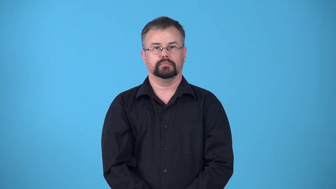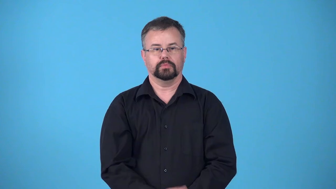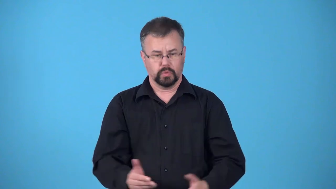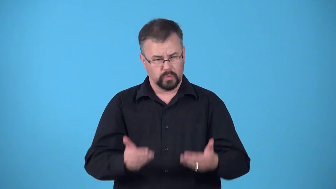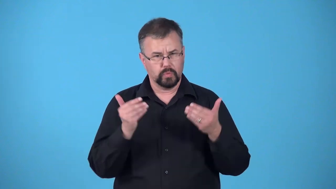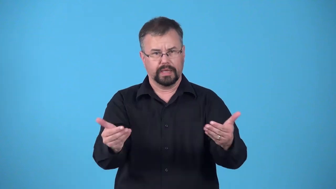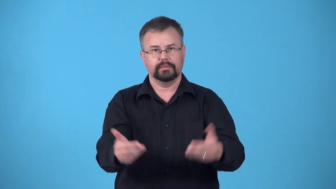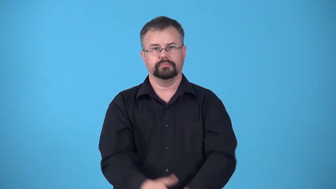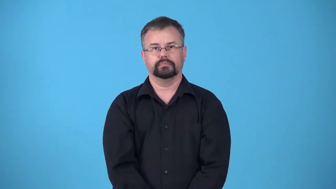go ahead,play on, go forward, go on